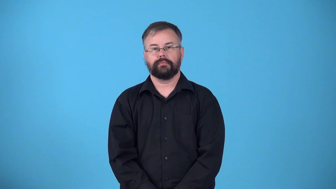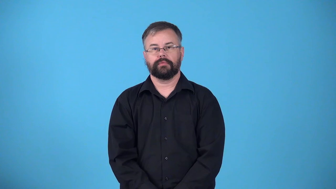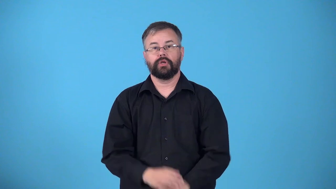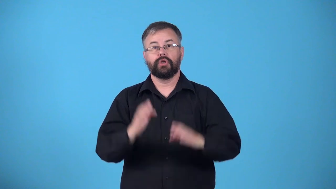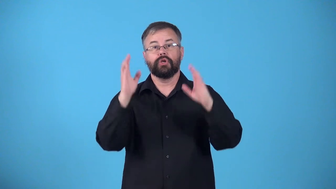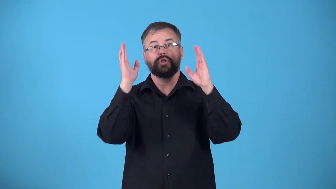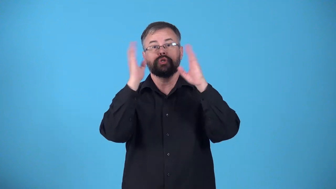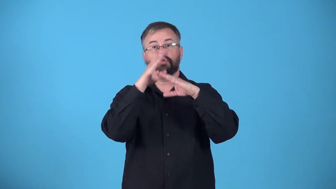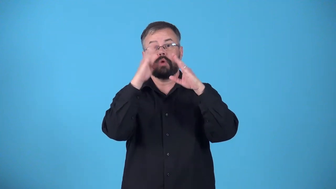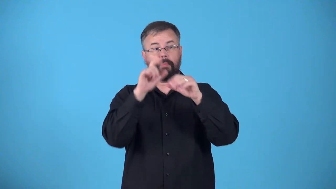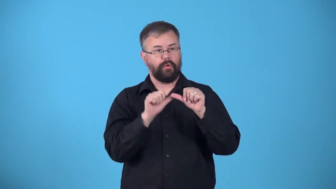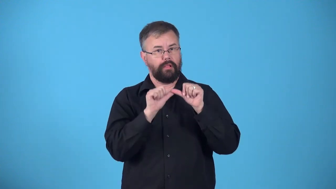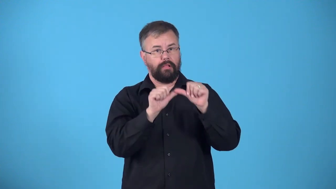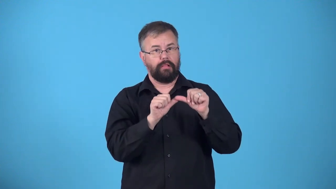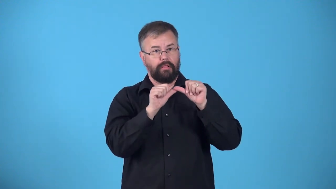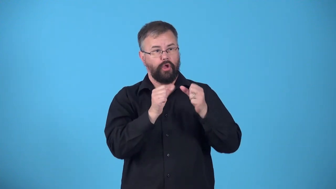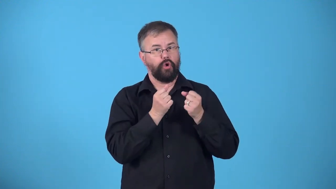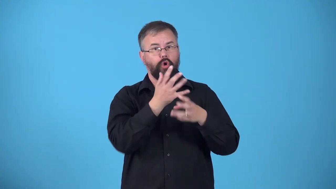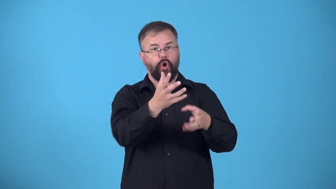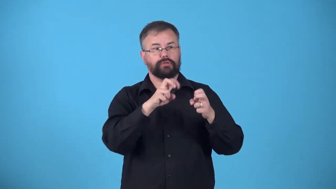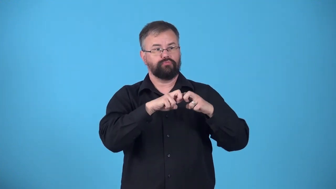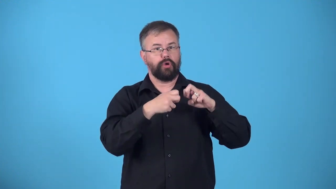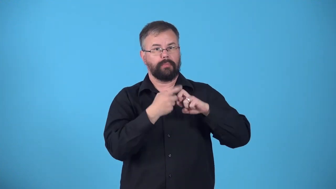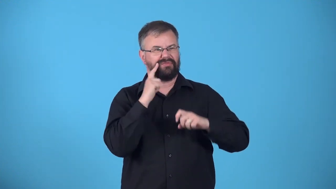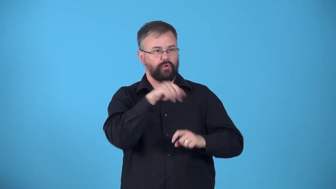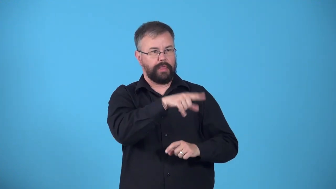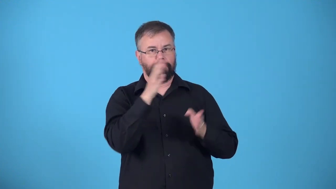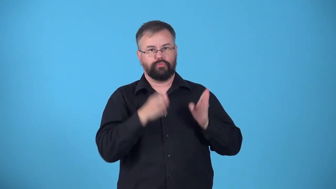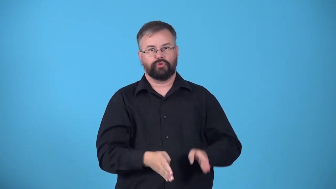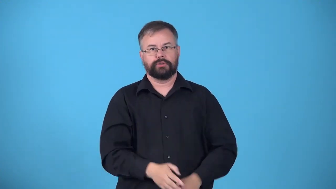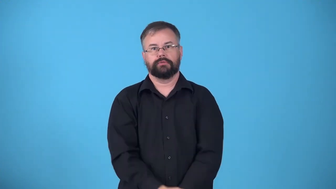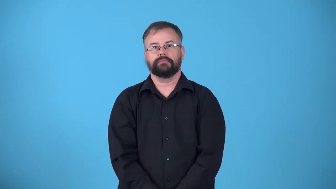hang over